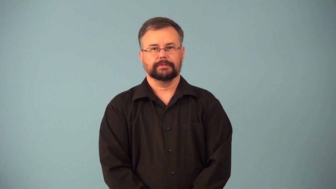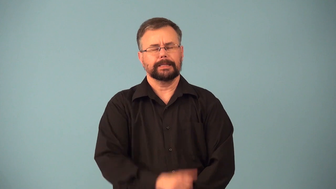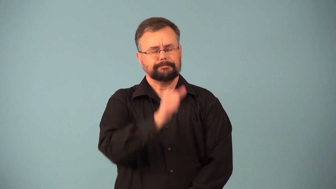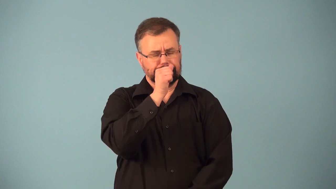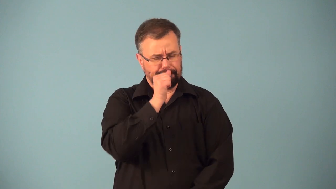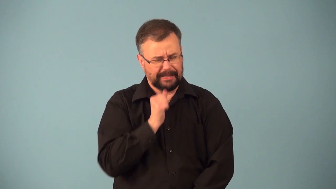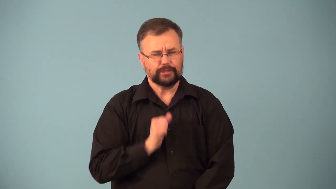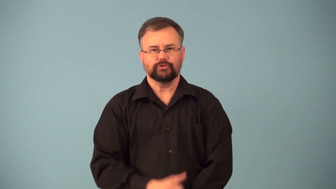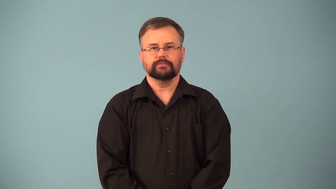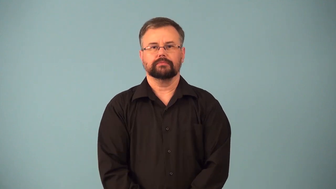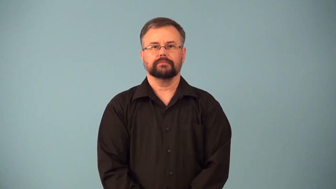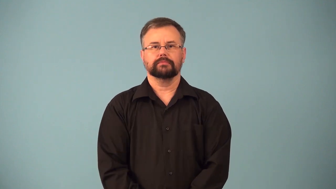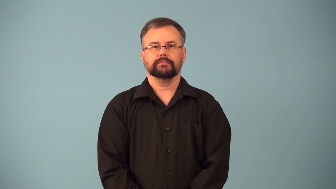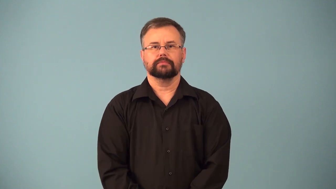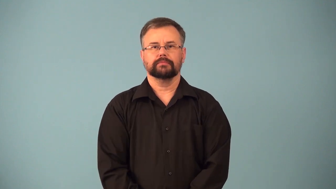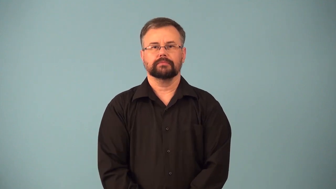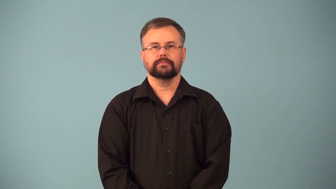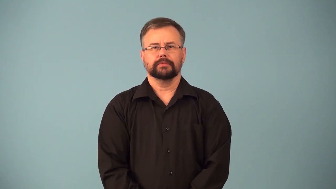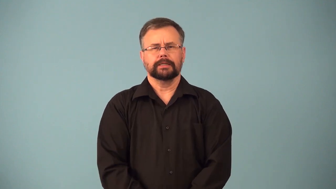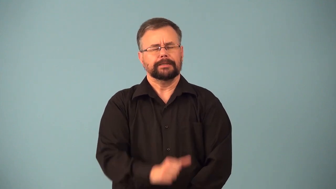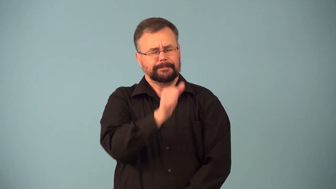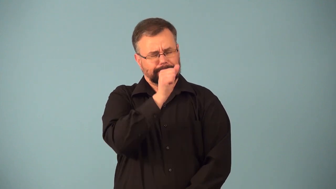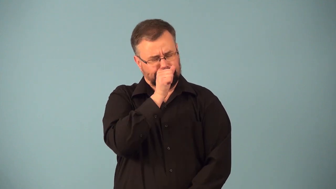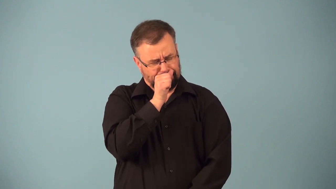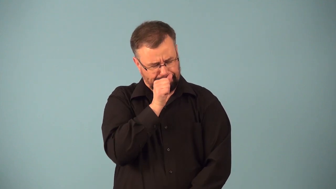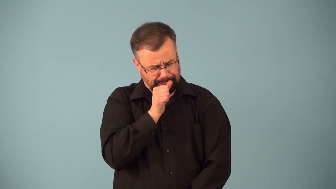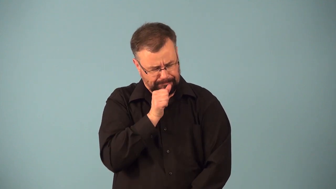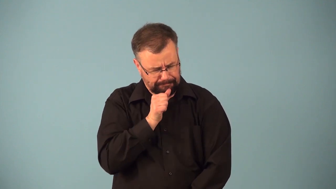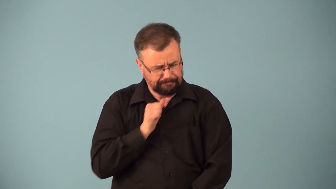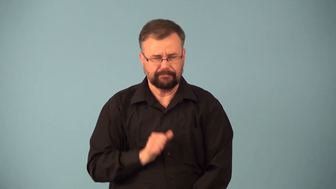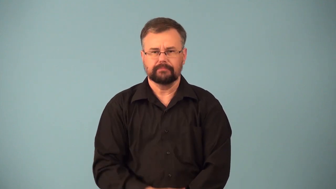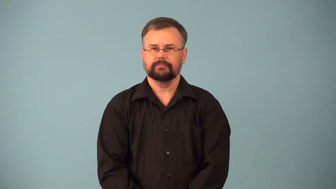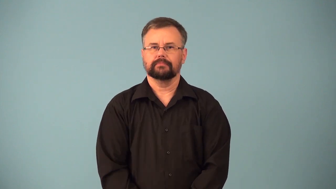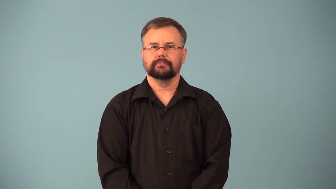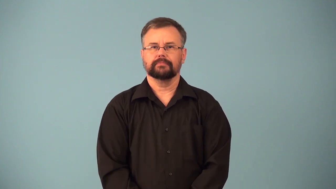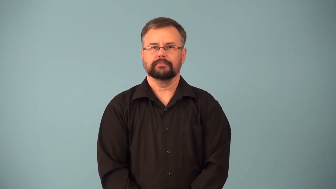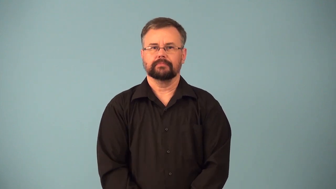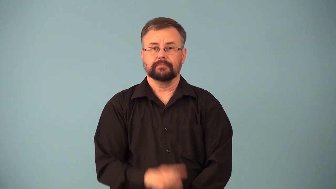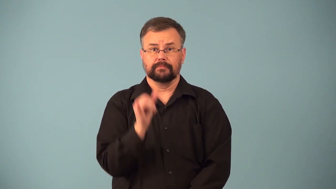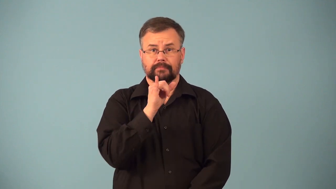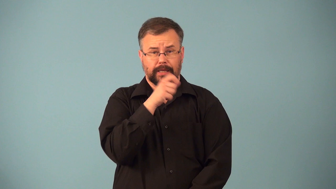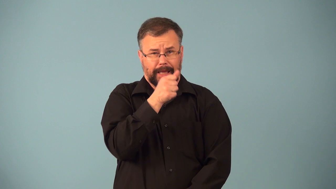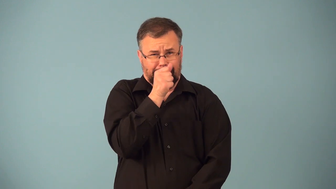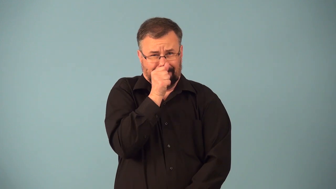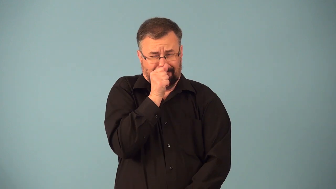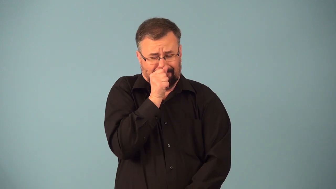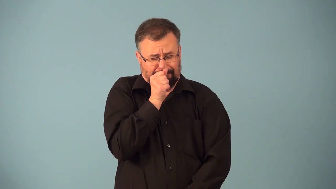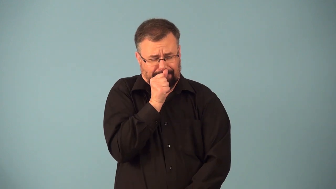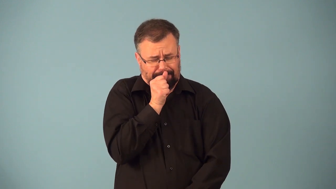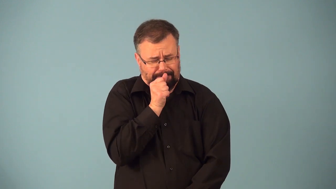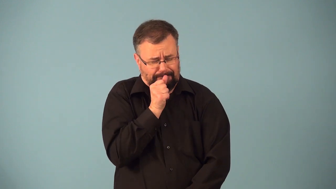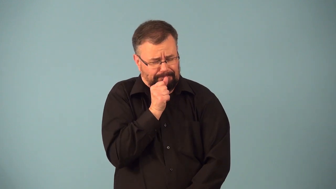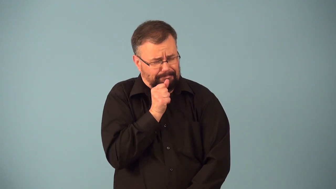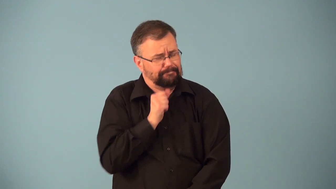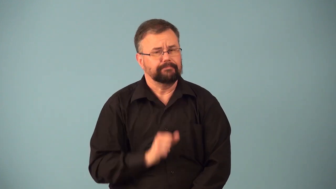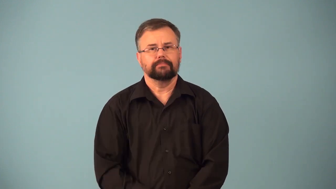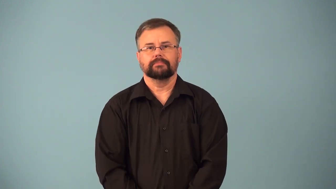patient,more patient,most patient